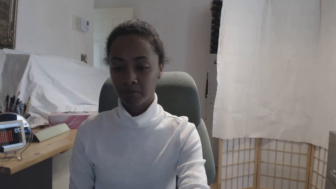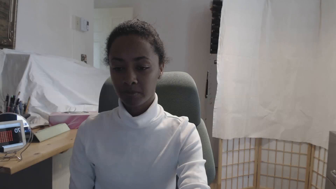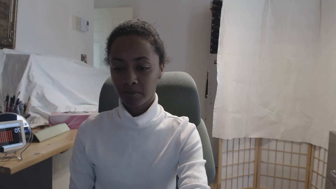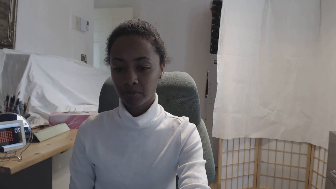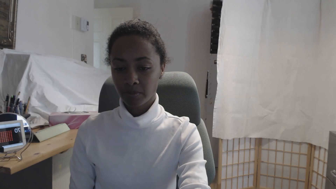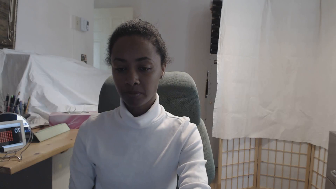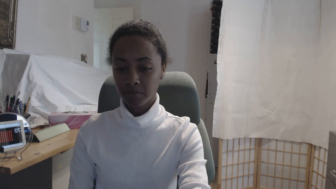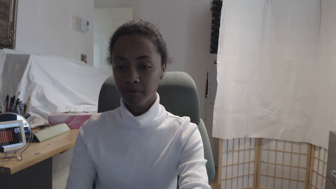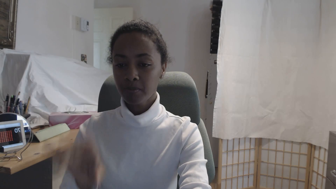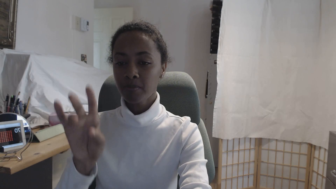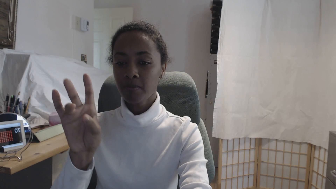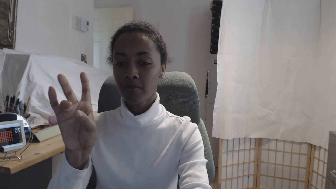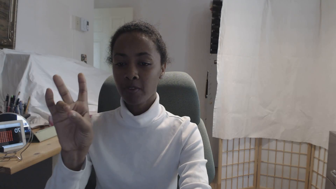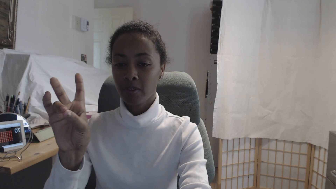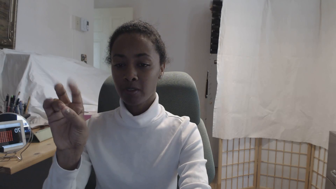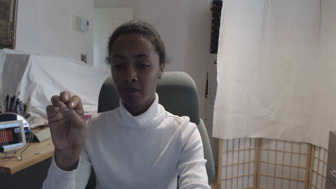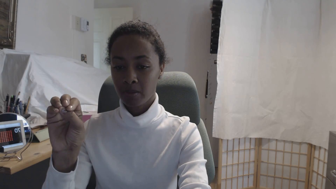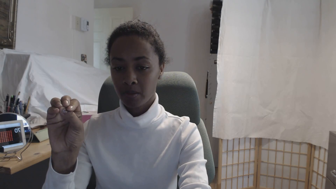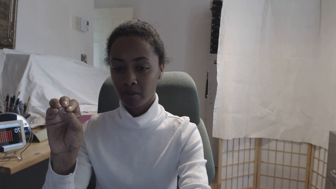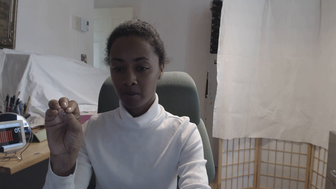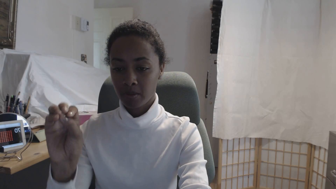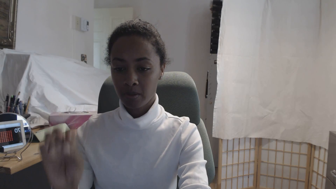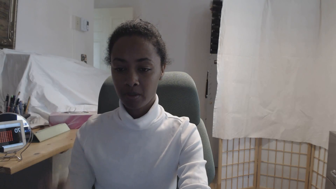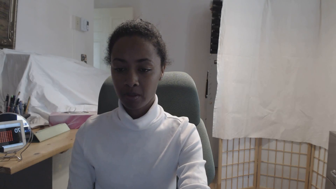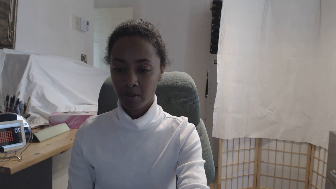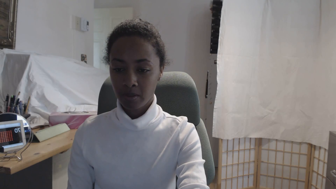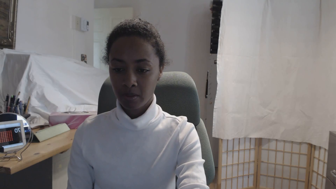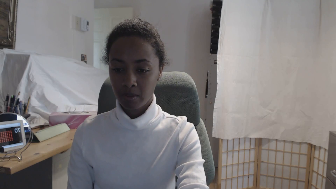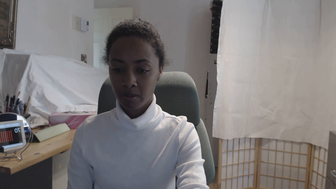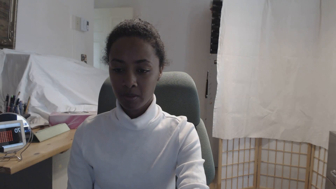number70